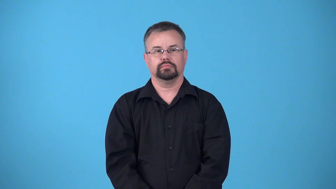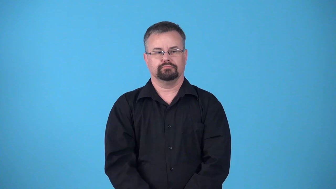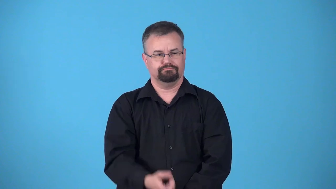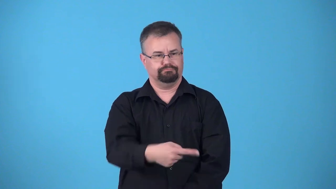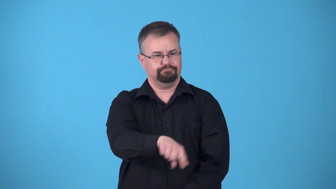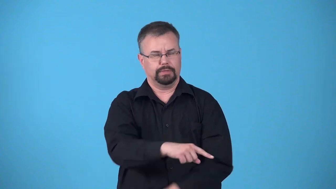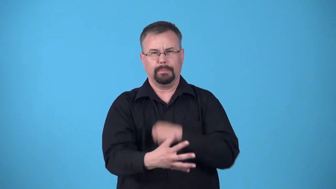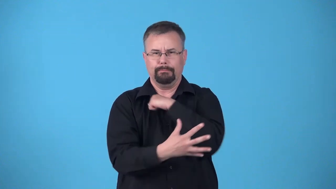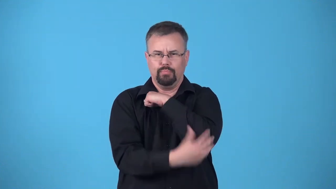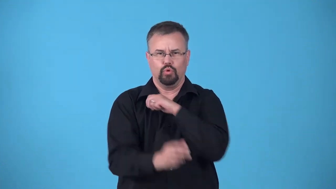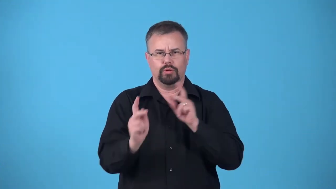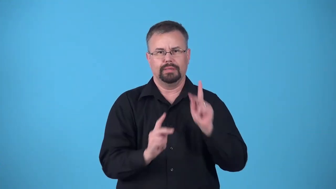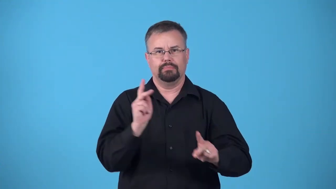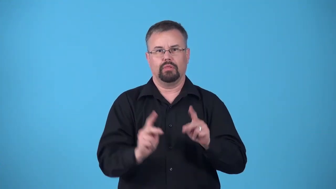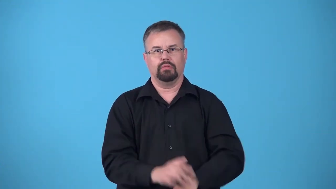have nots